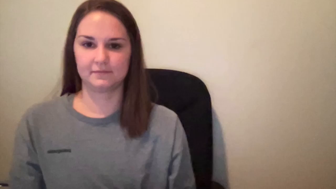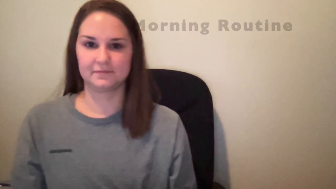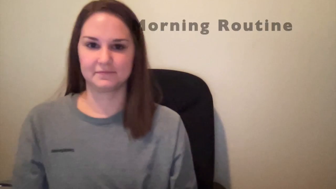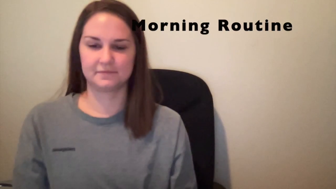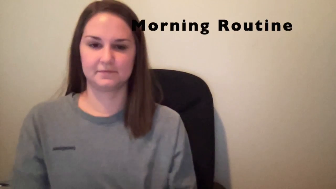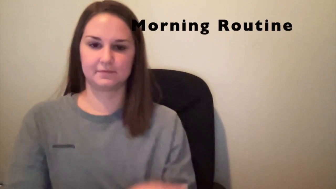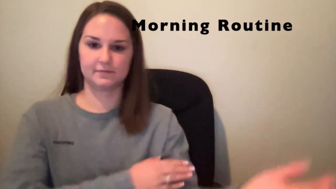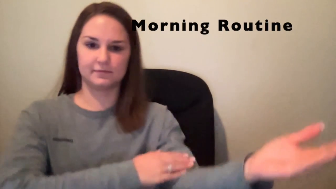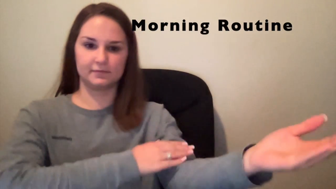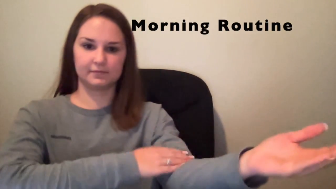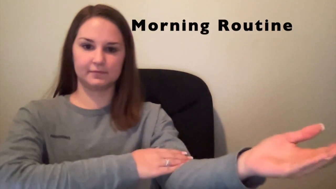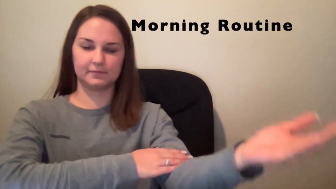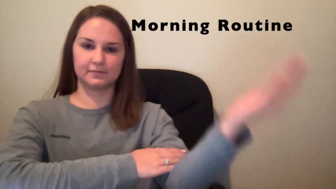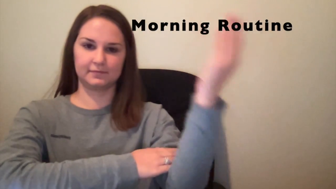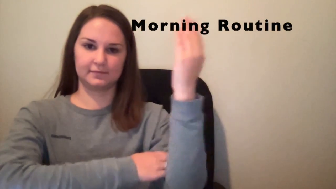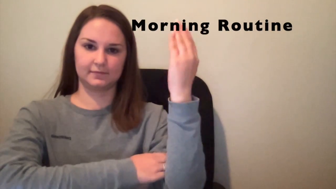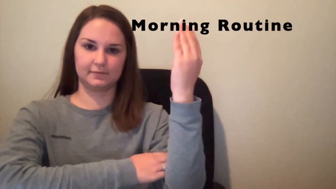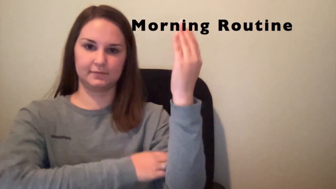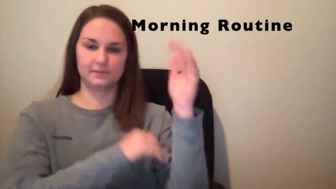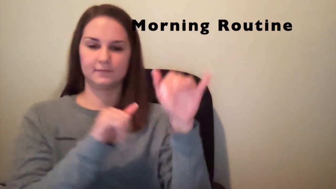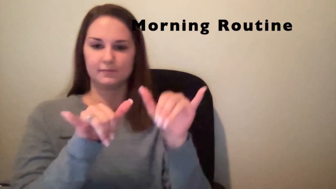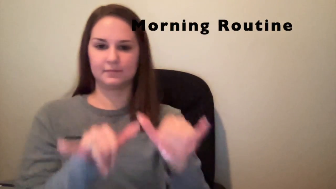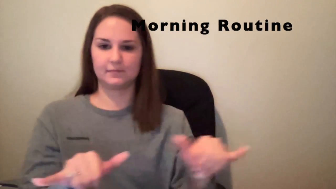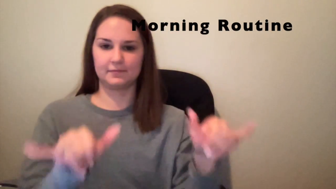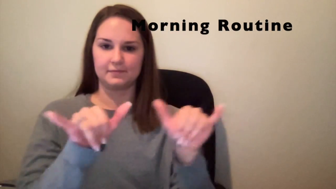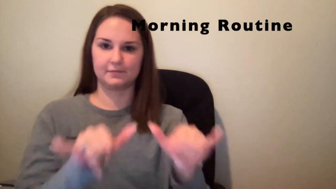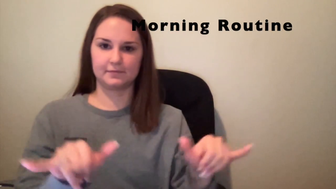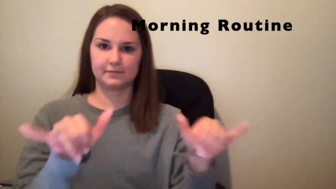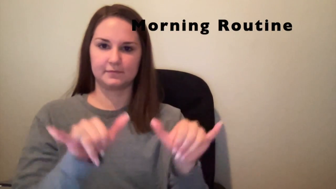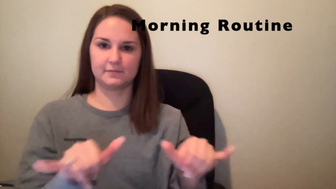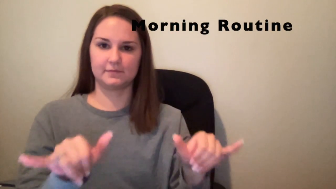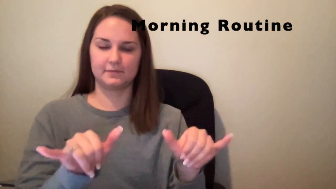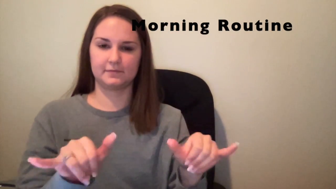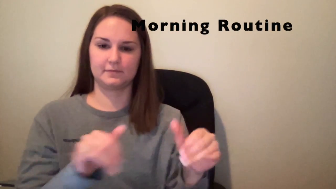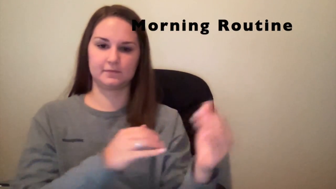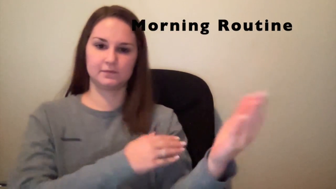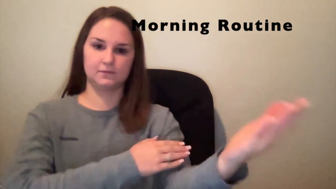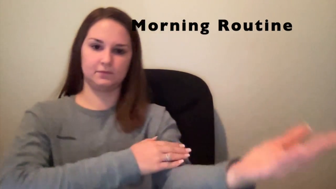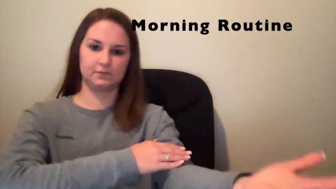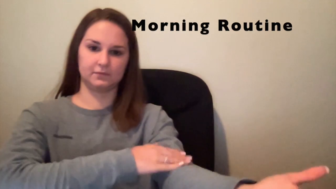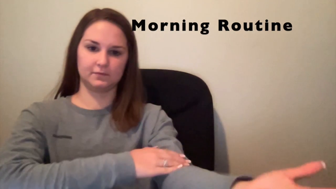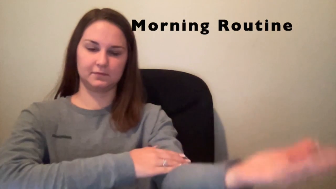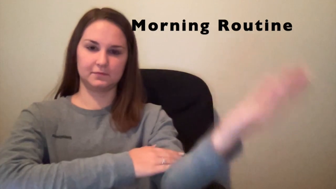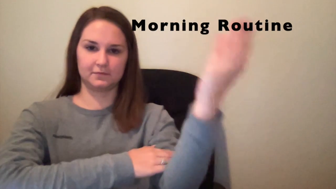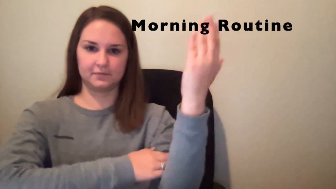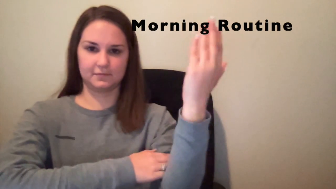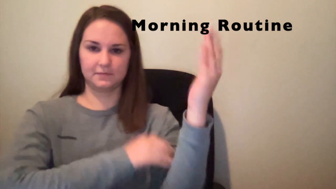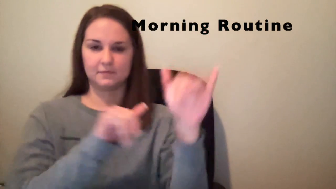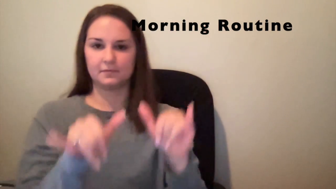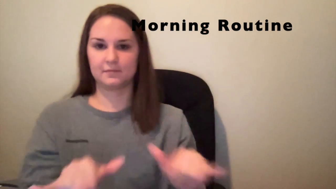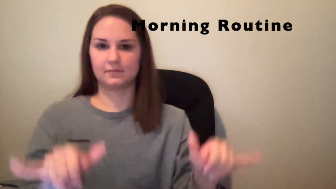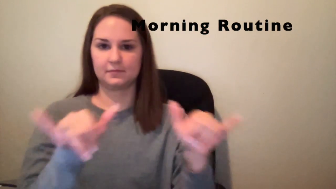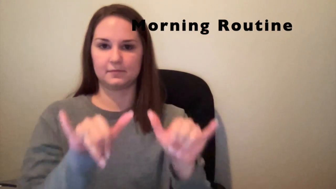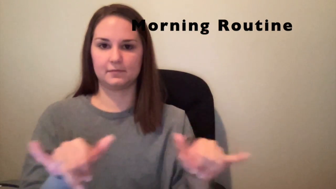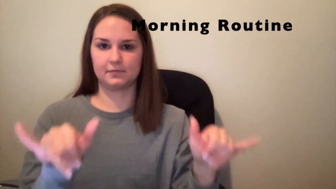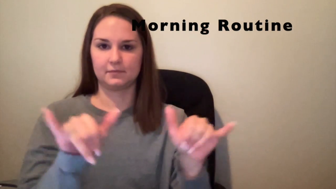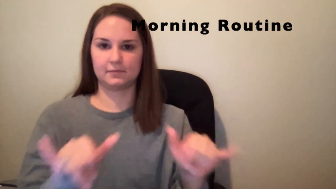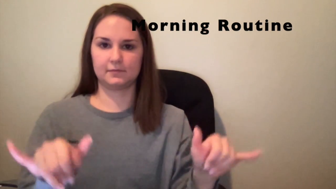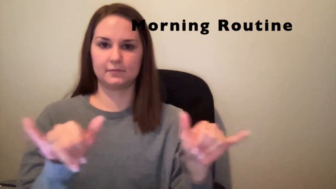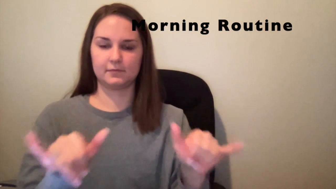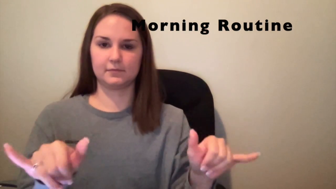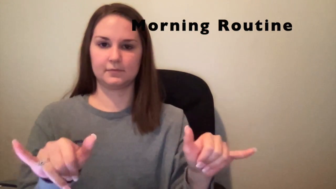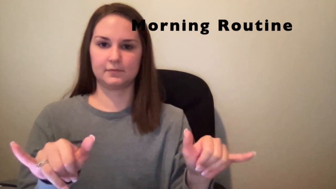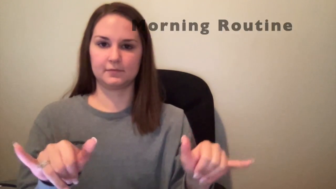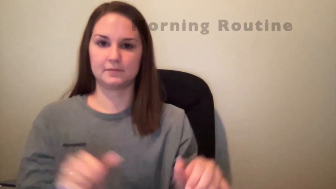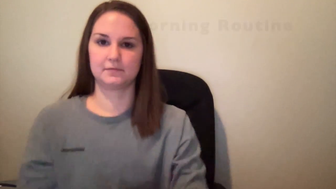Morning Routine